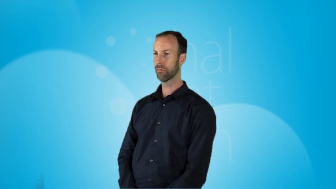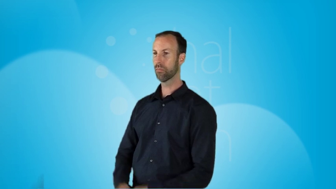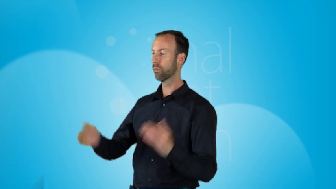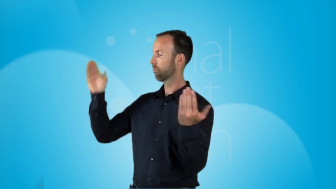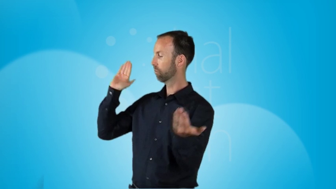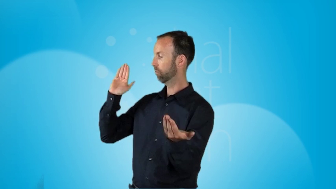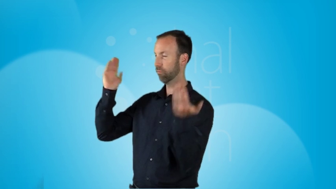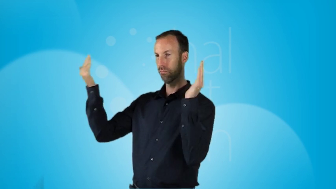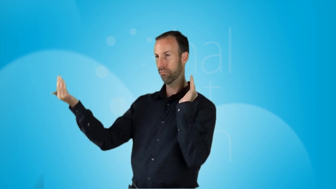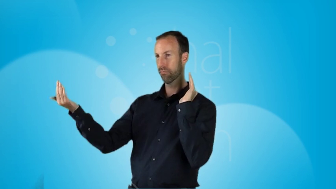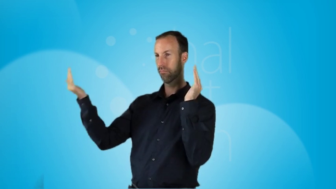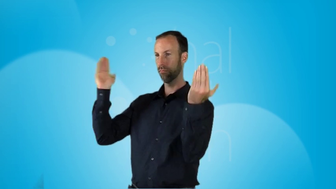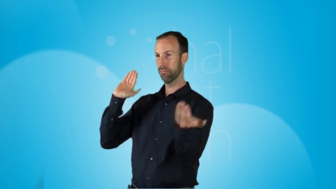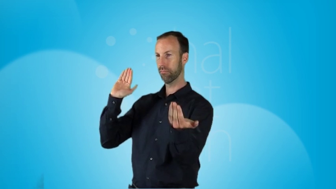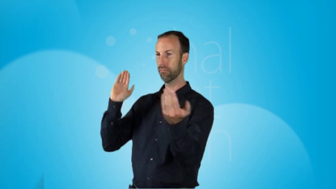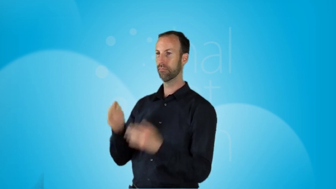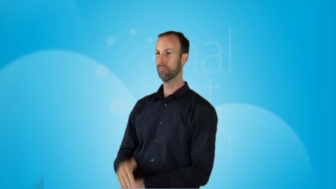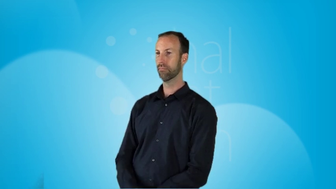comparative